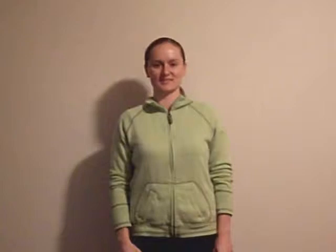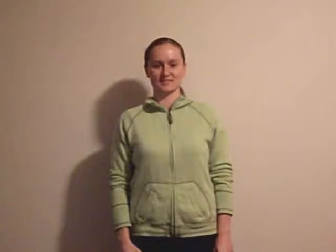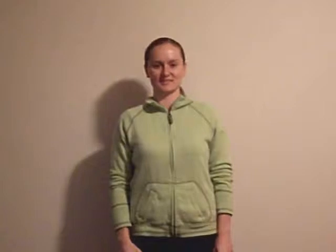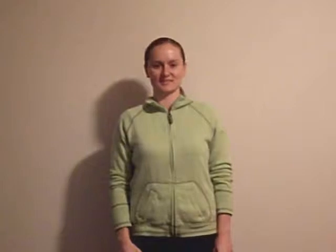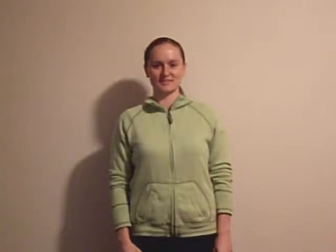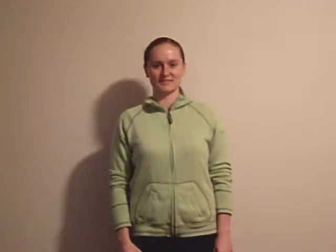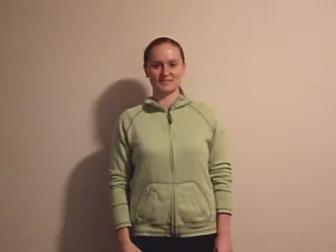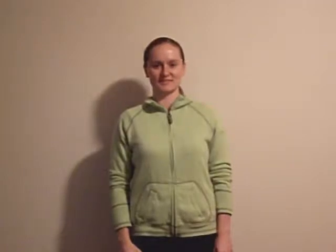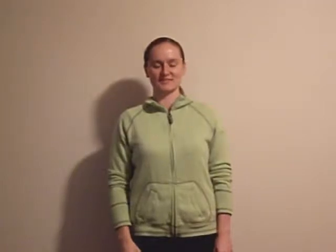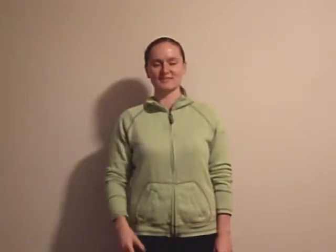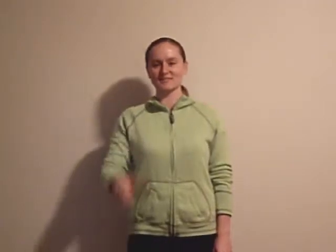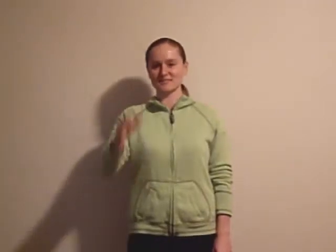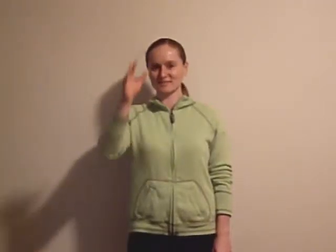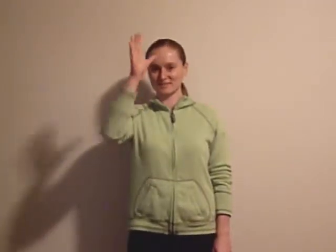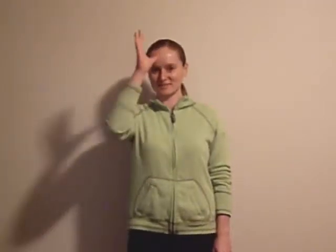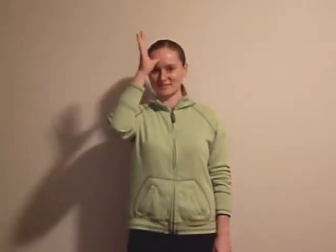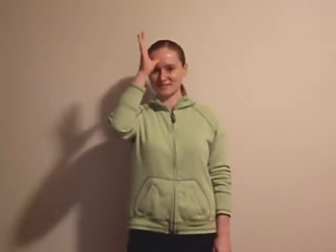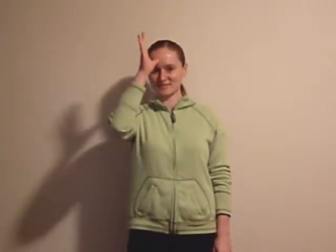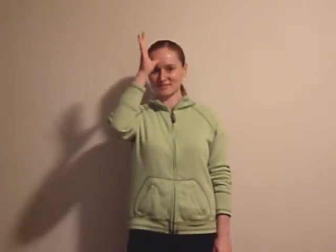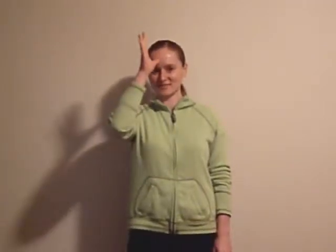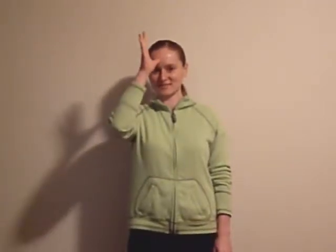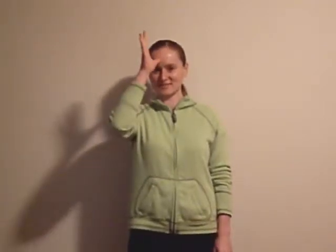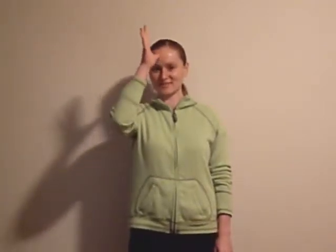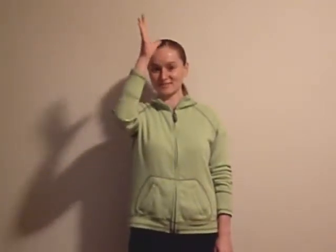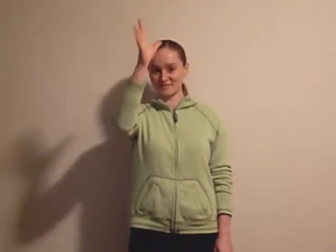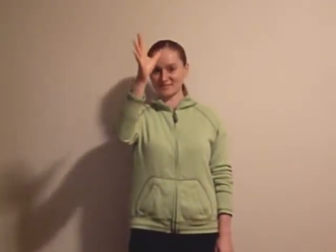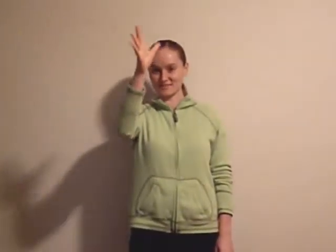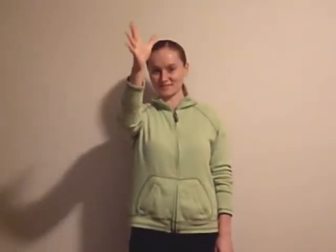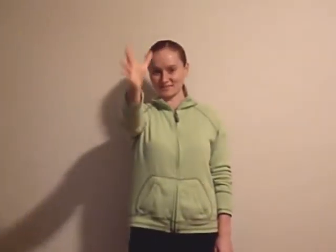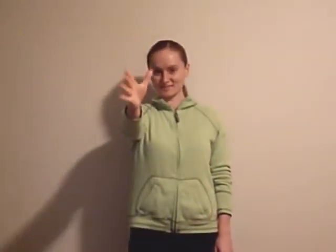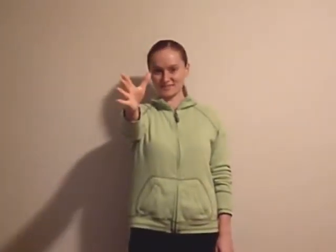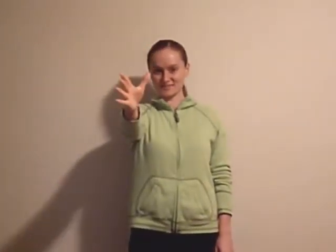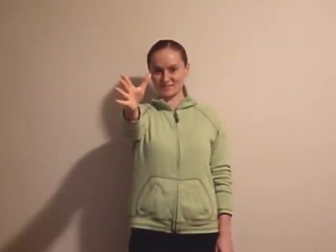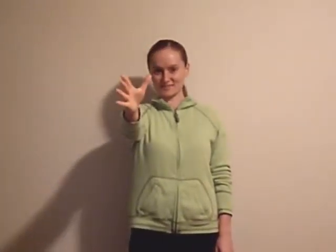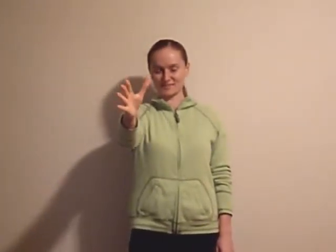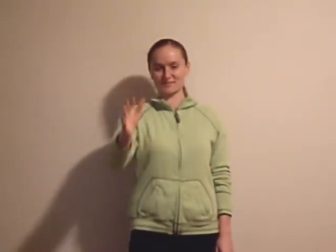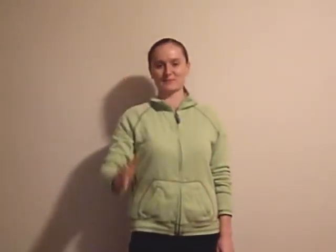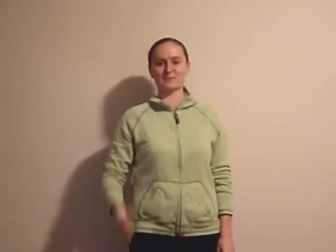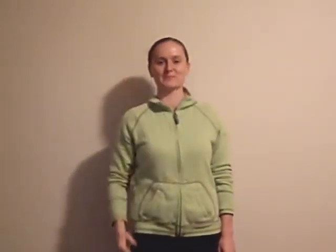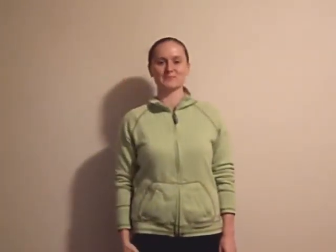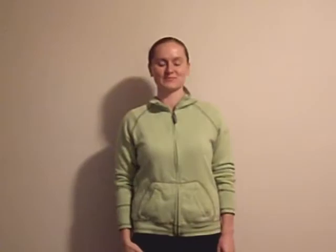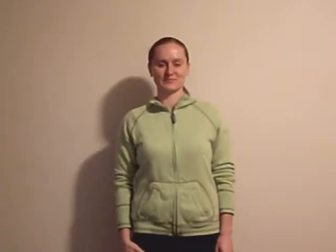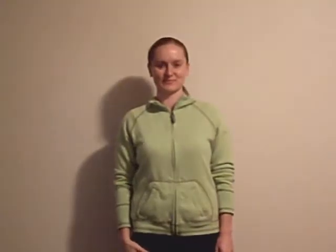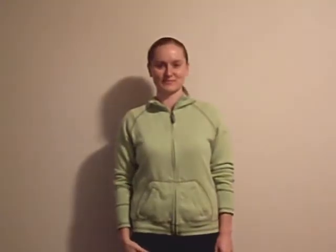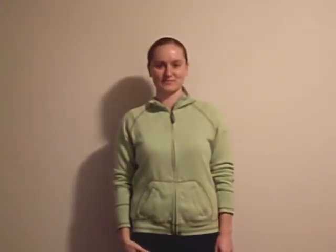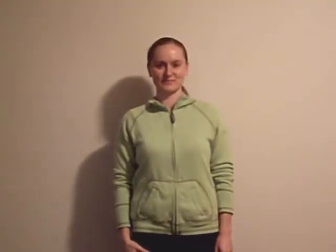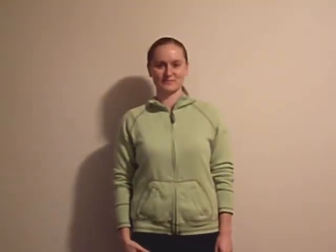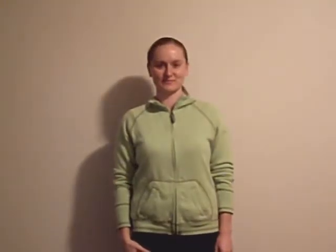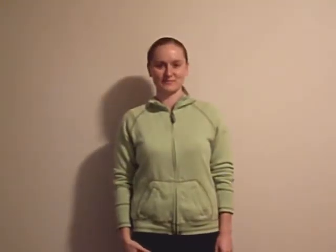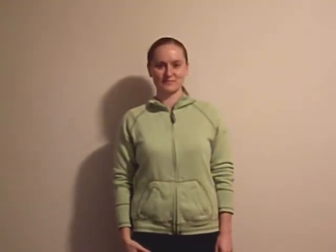Grandfather